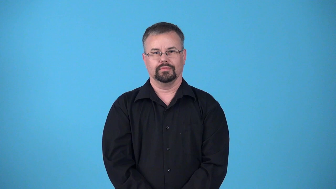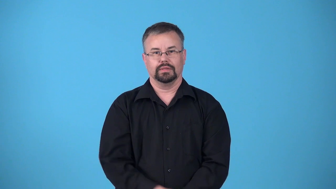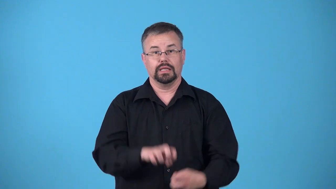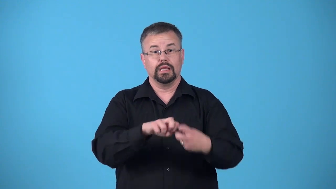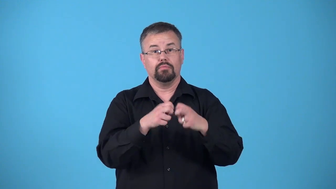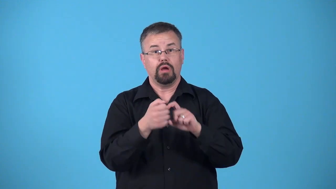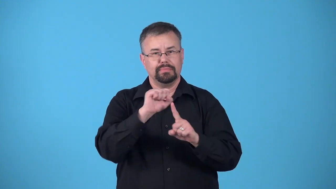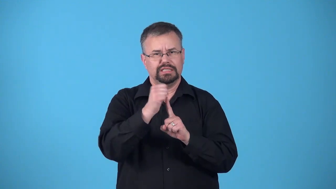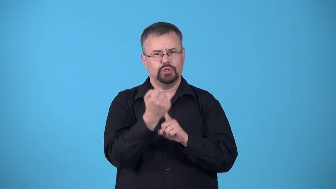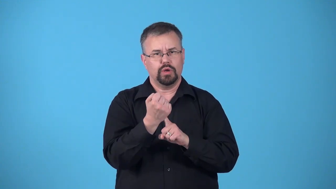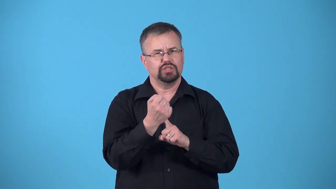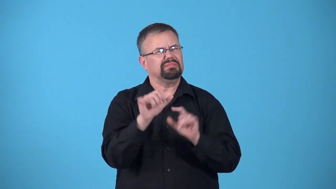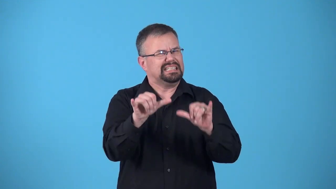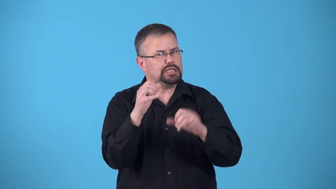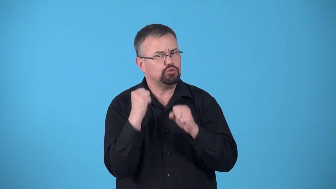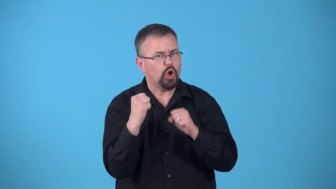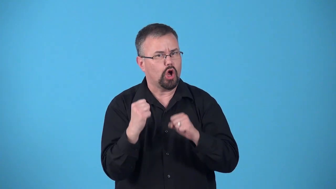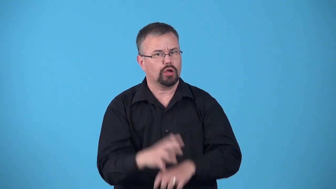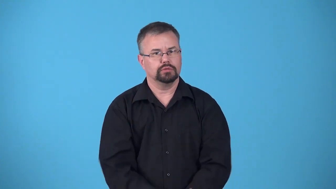hold your own